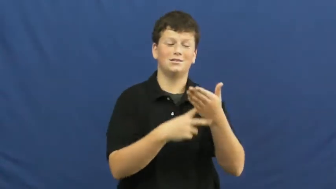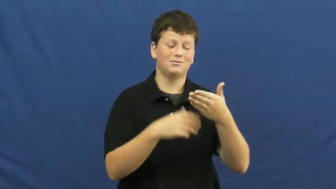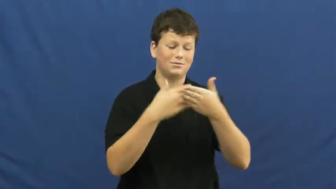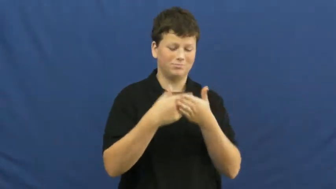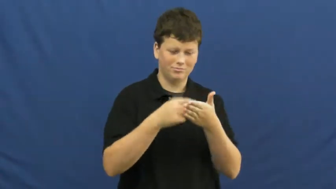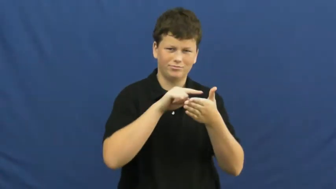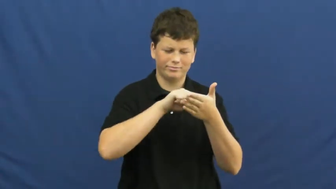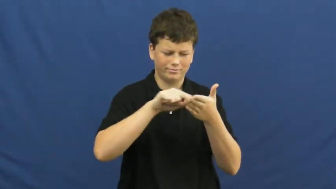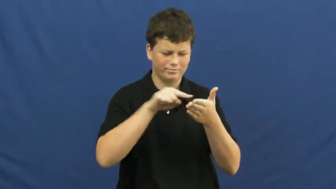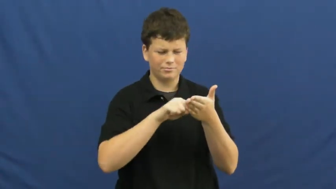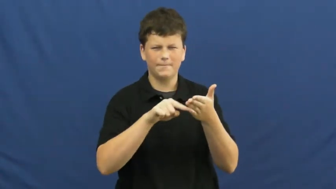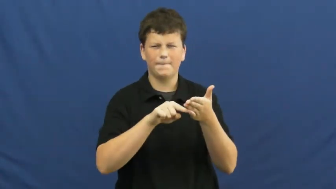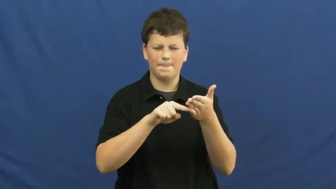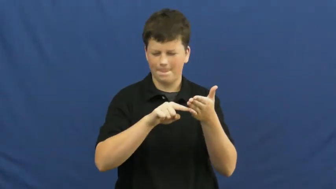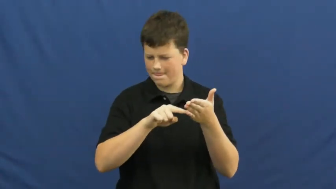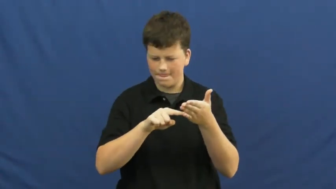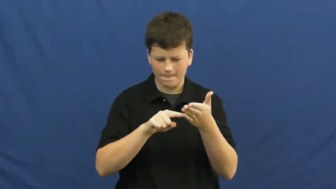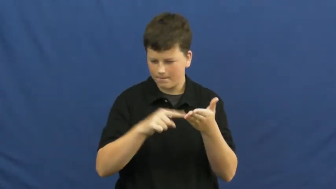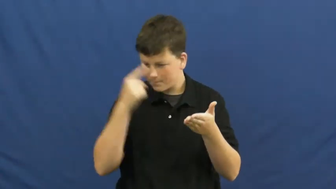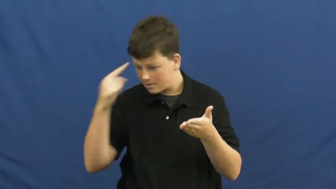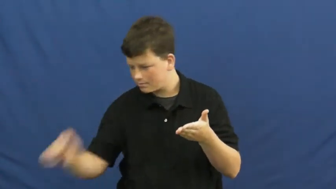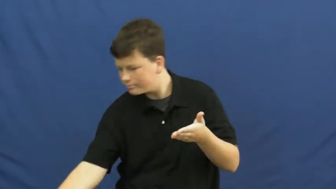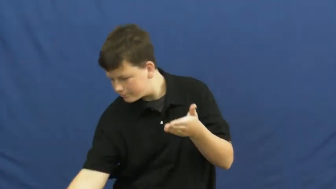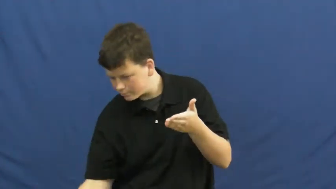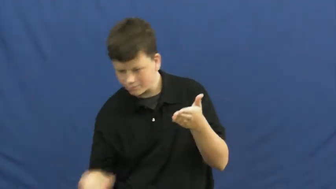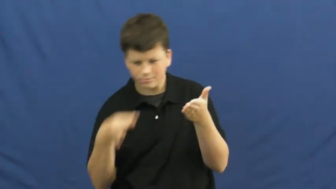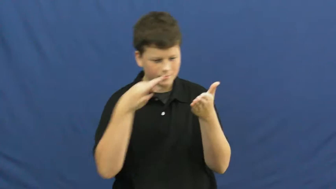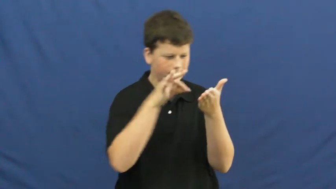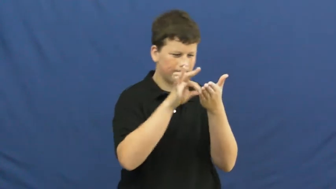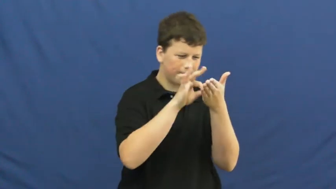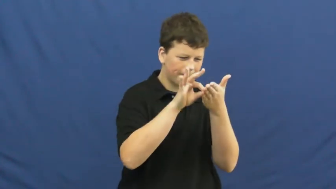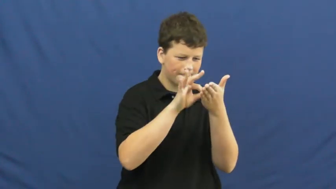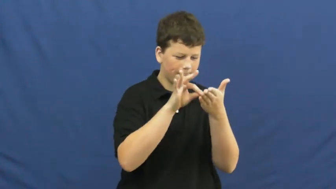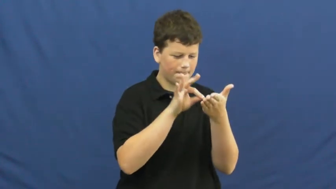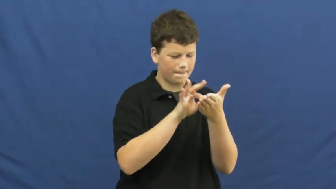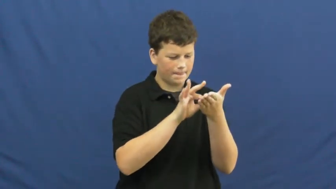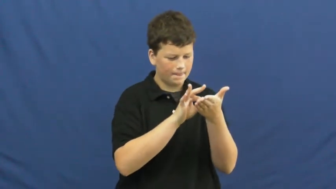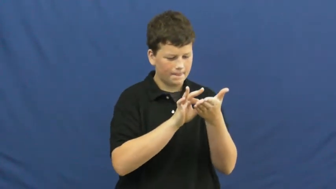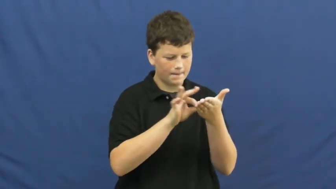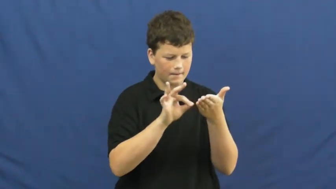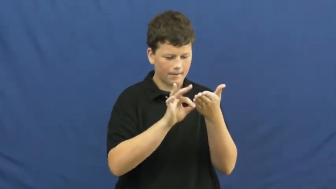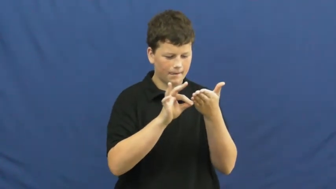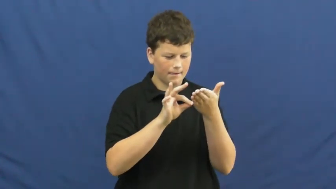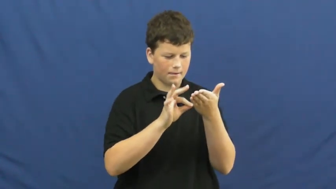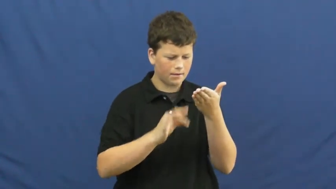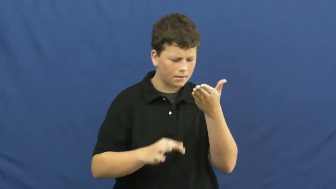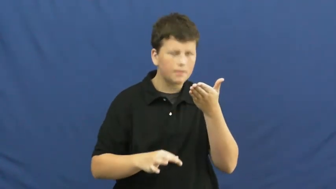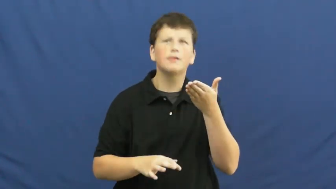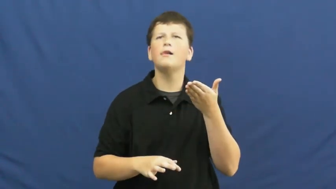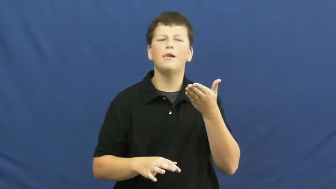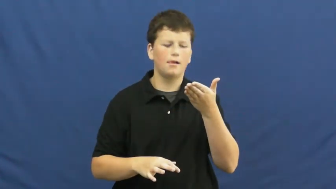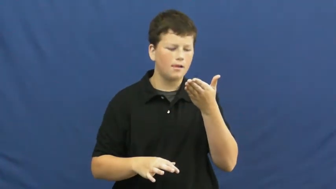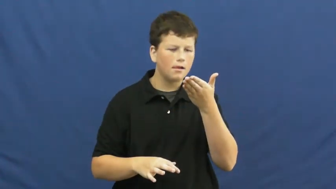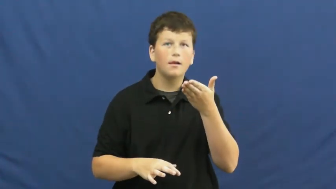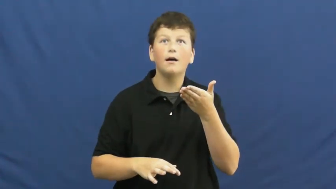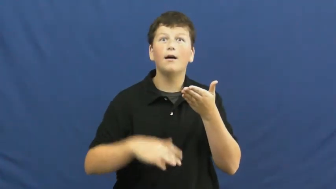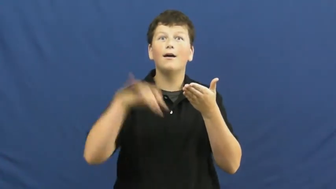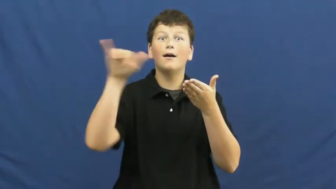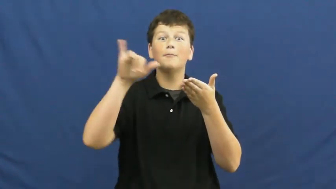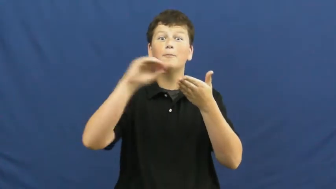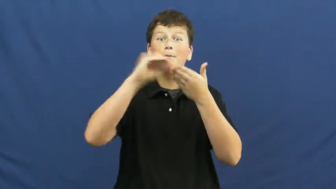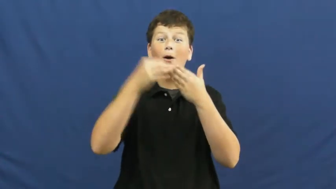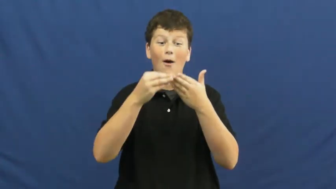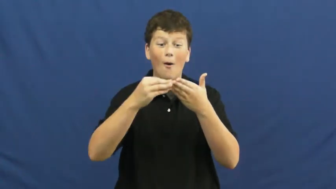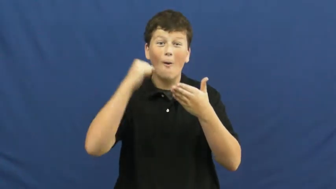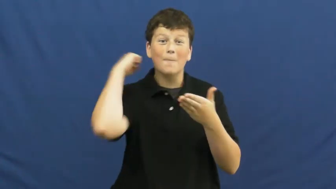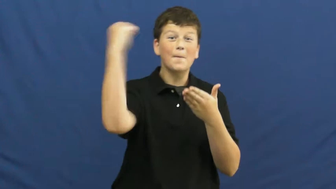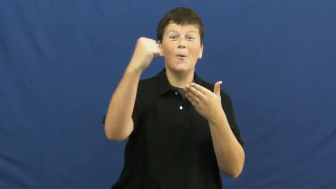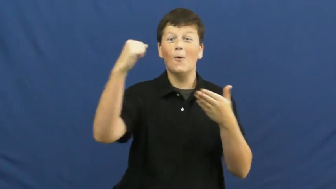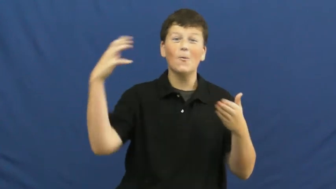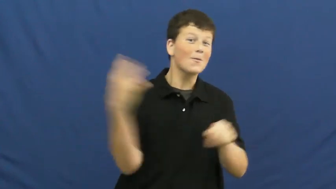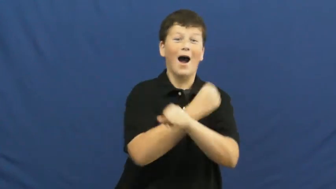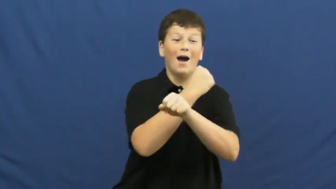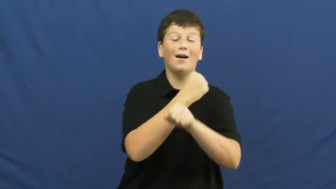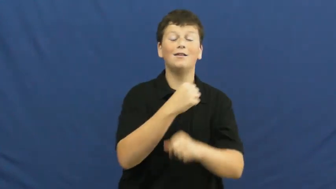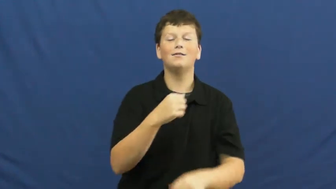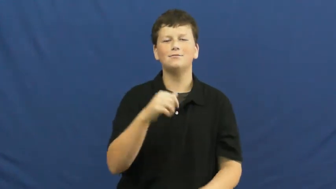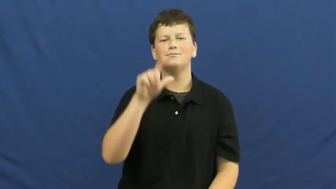lottery